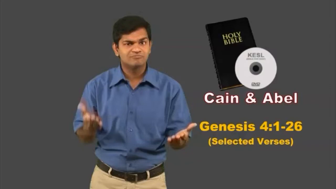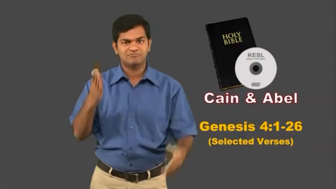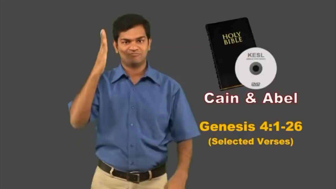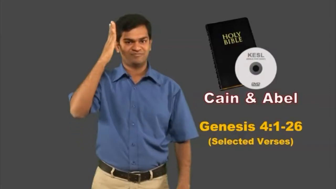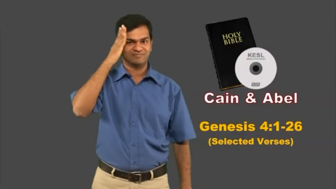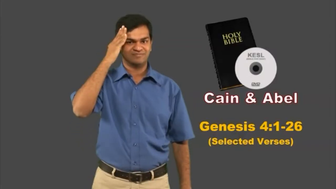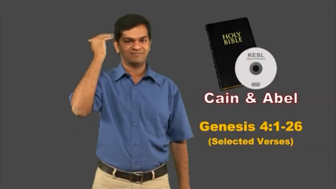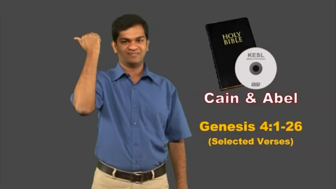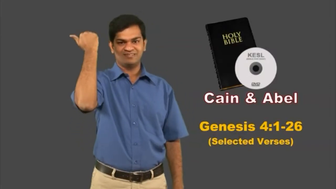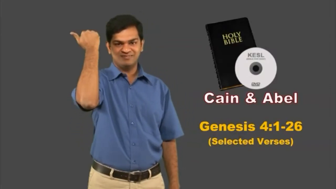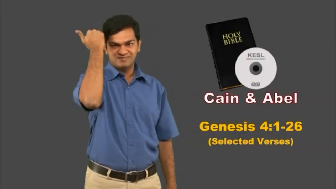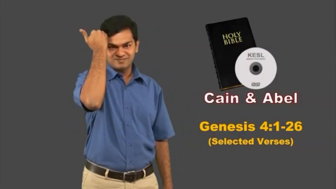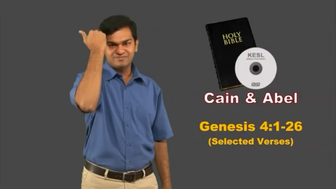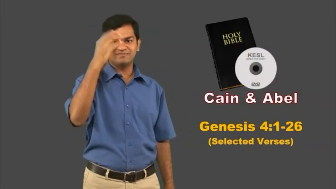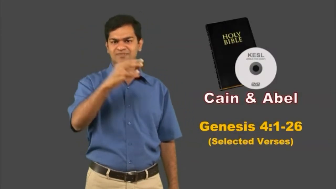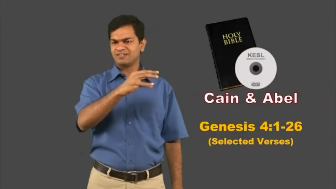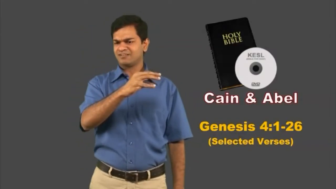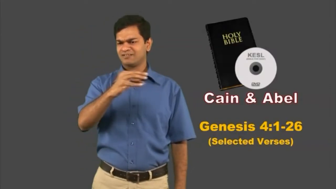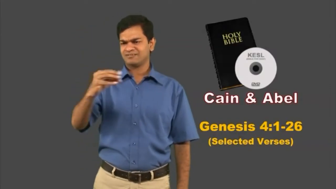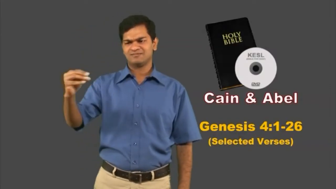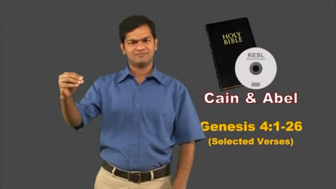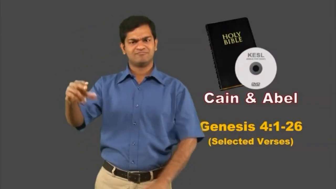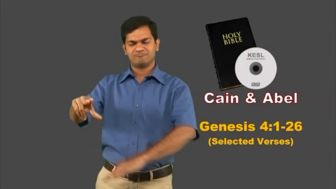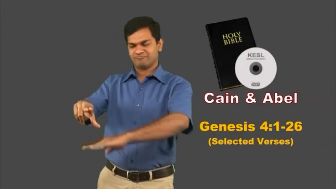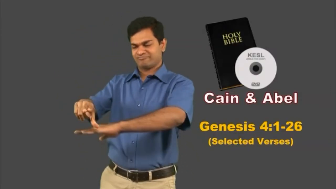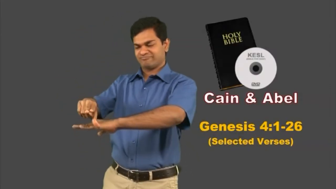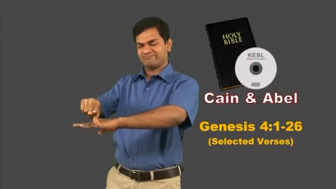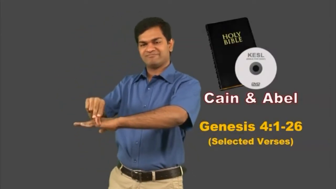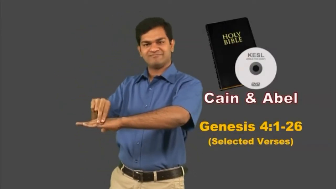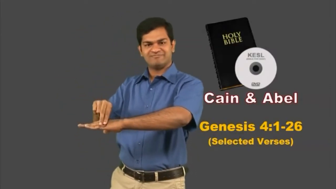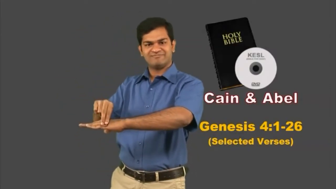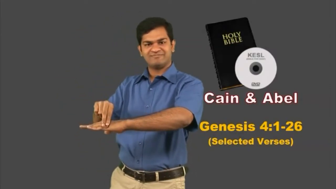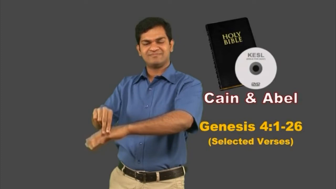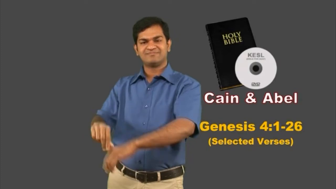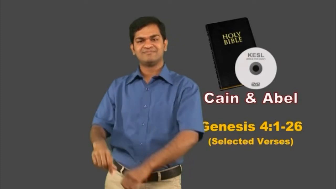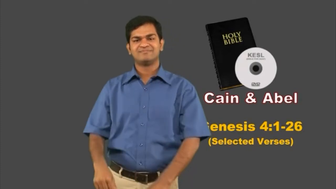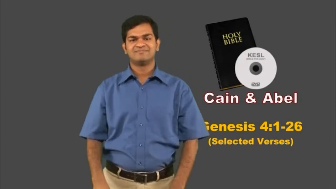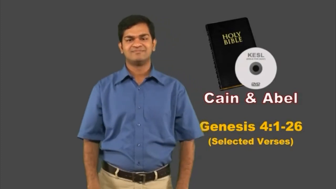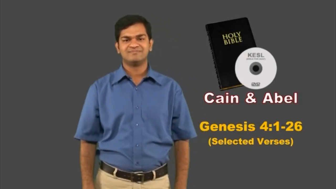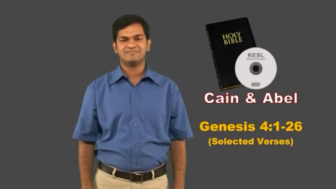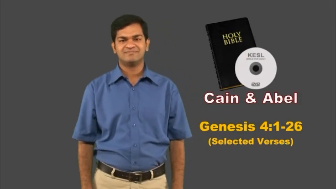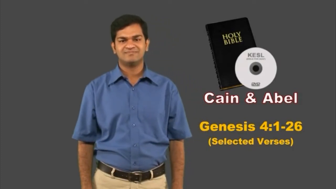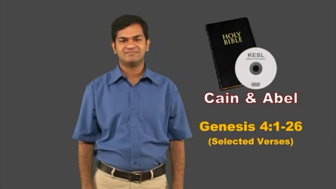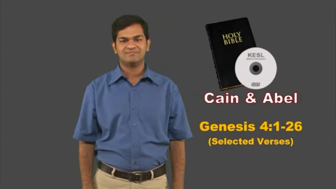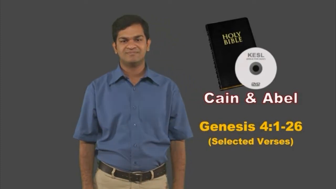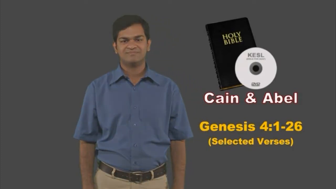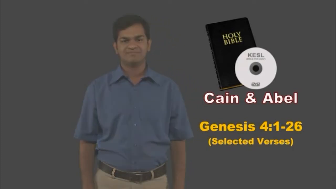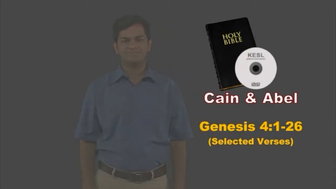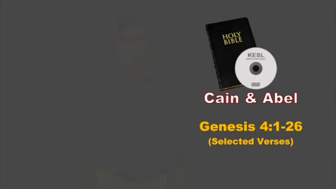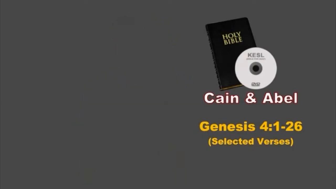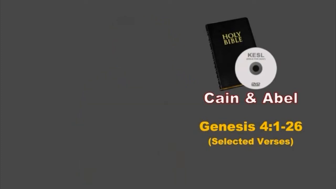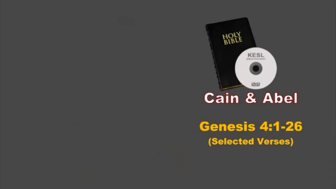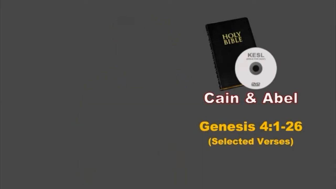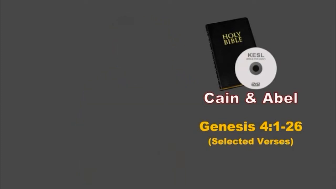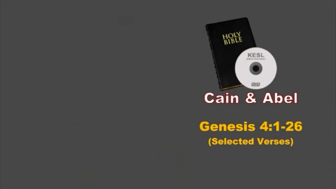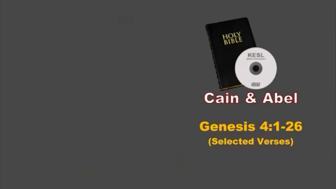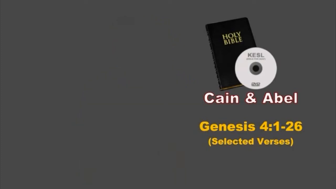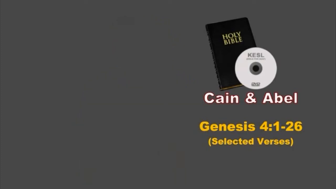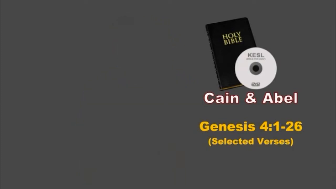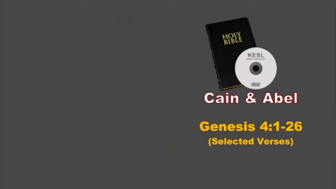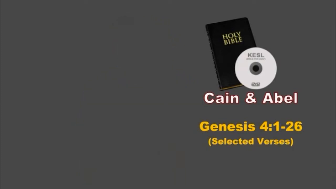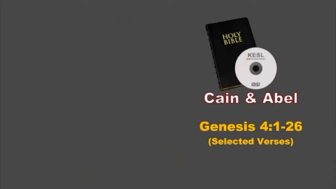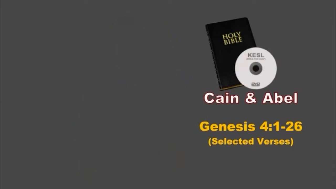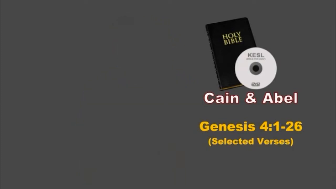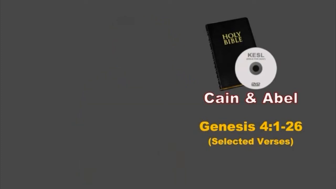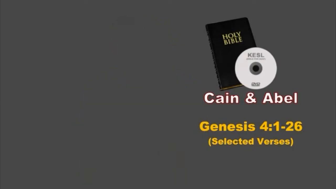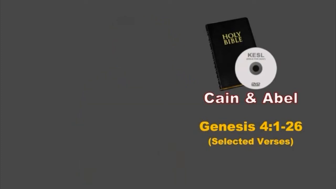Cain & Abel